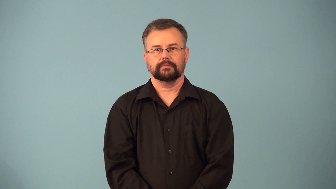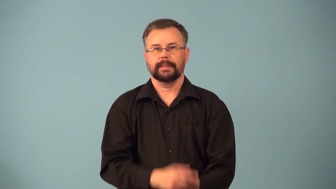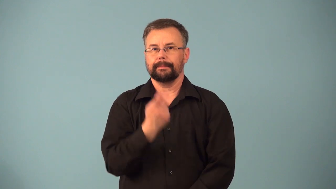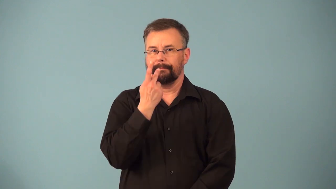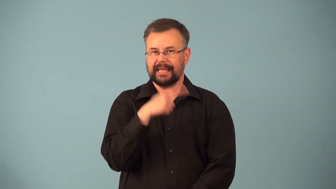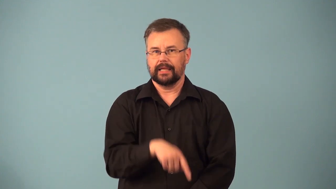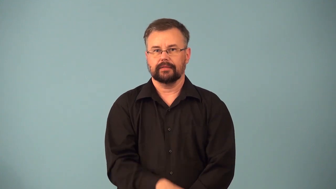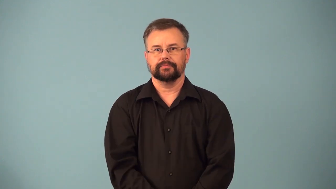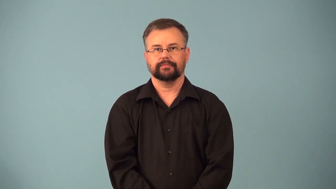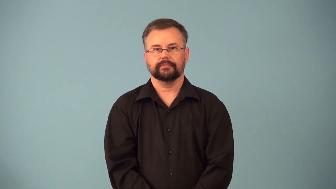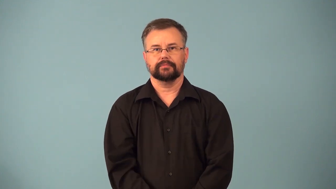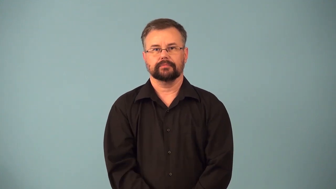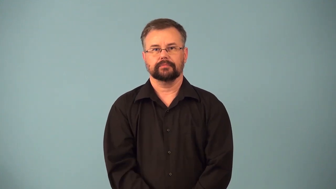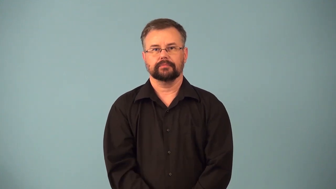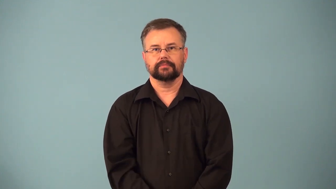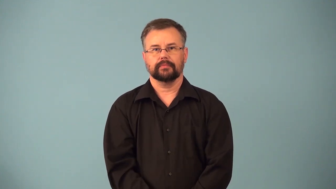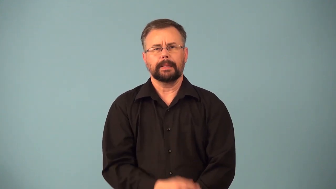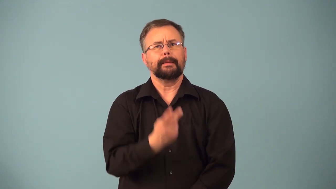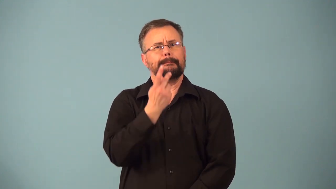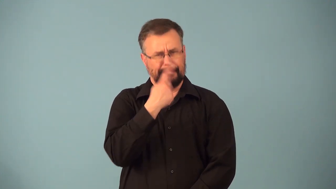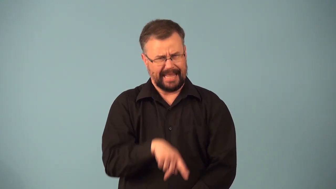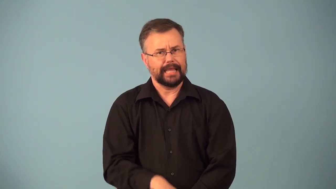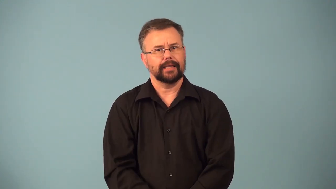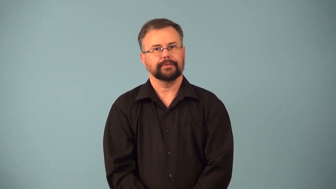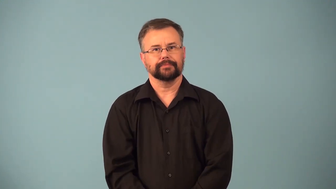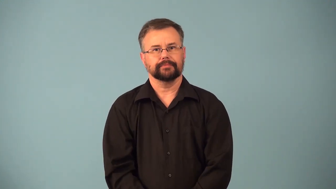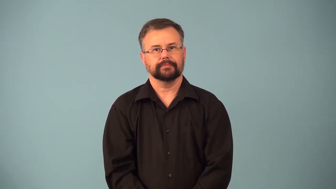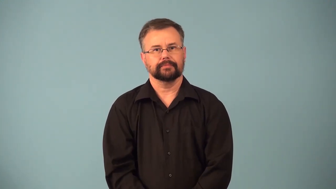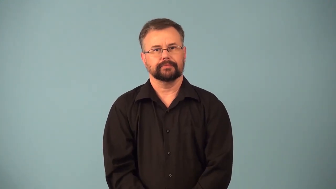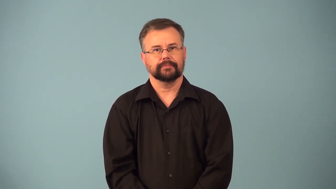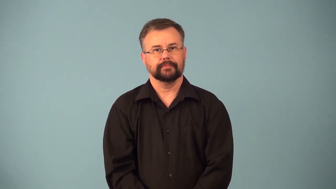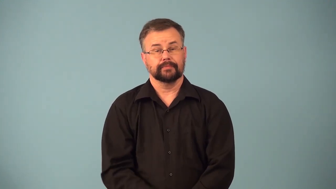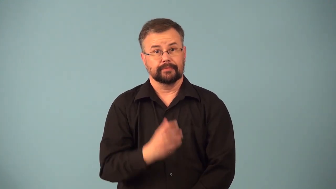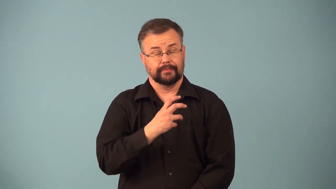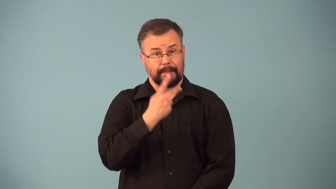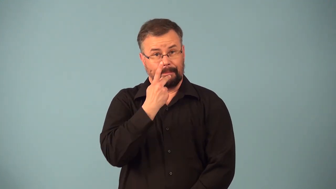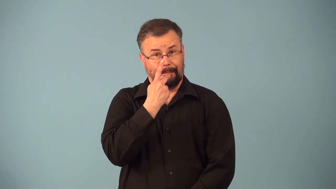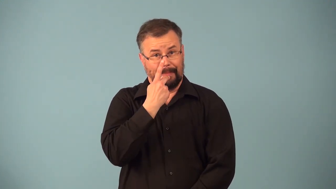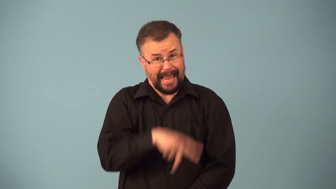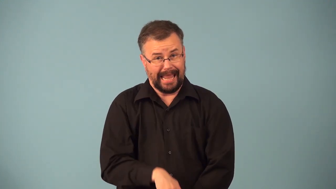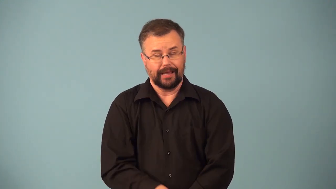pink